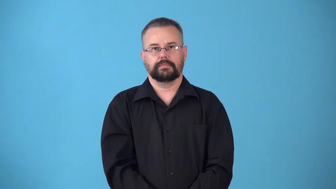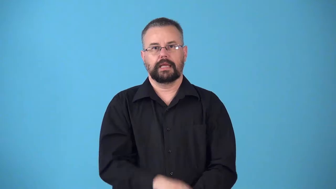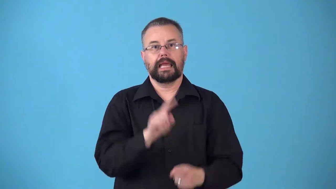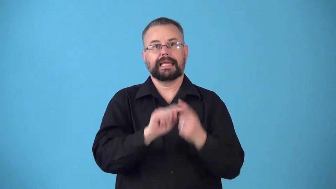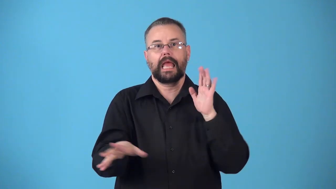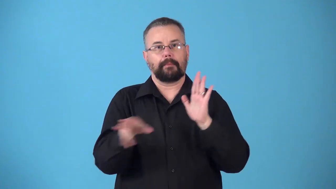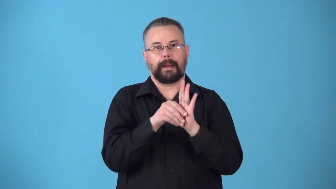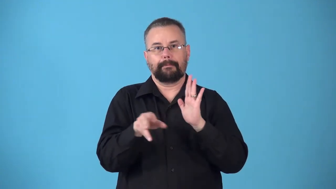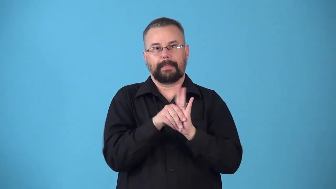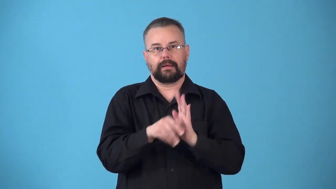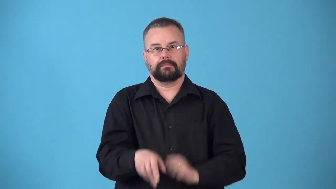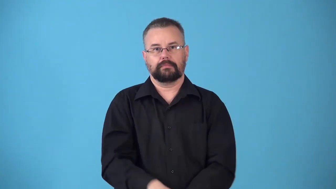nonmagnetic